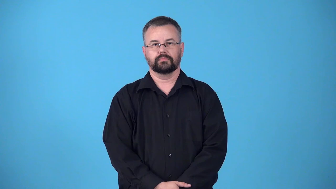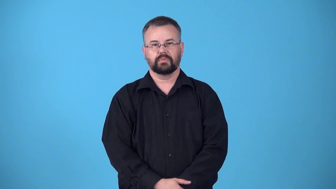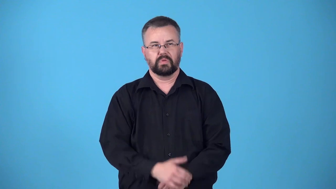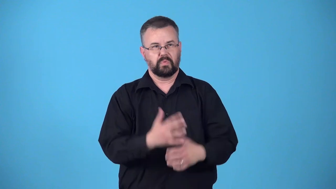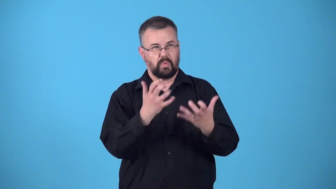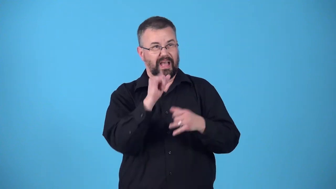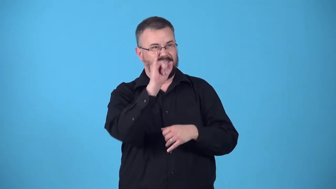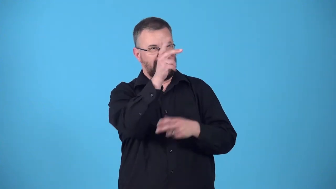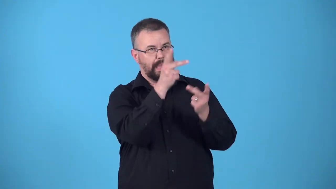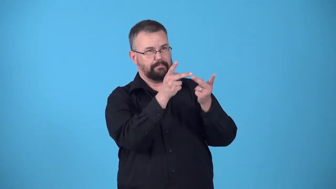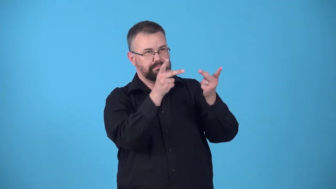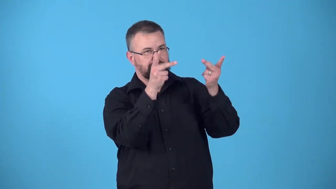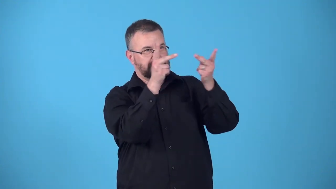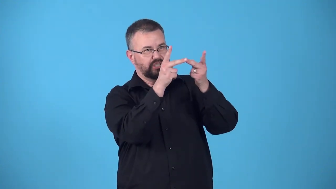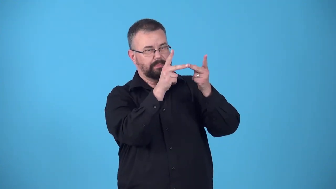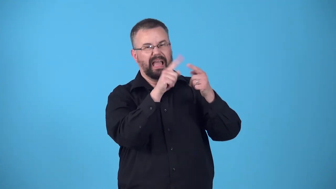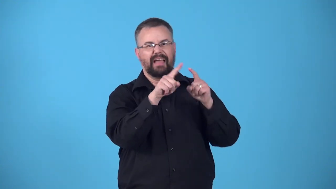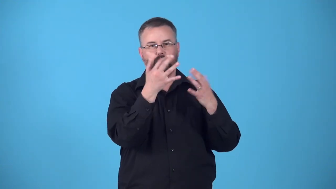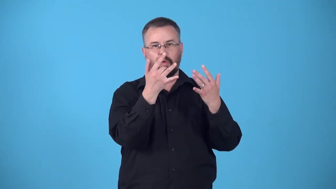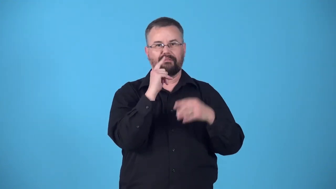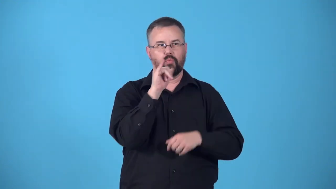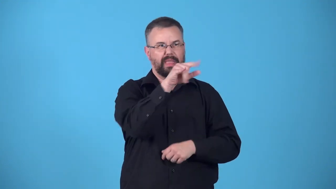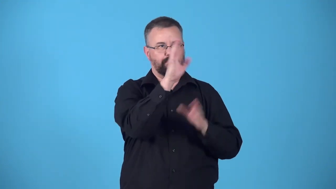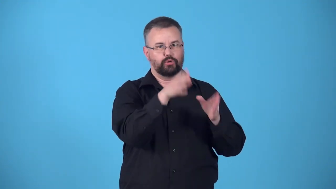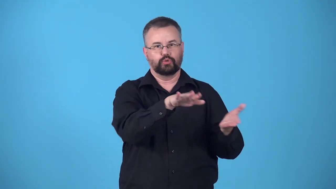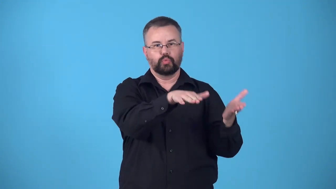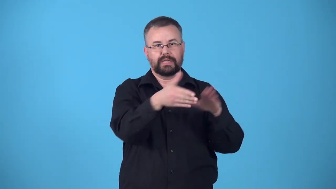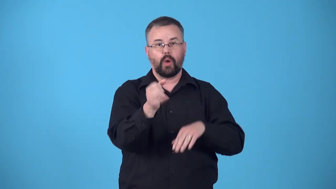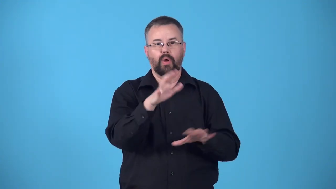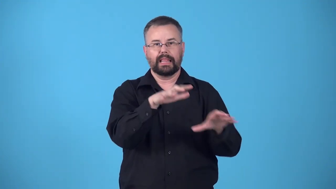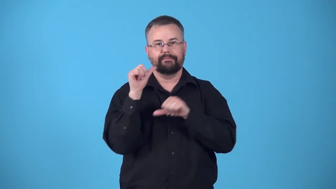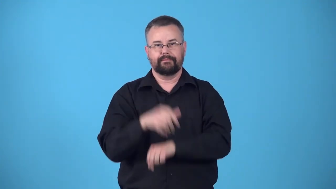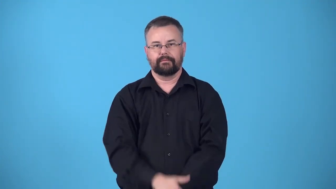dead men's shoes